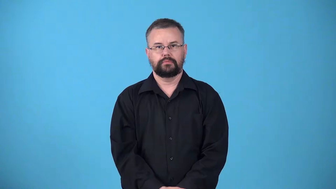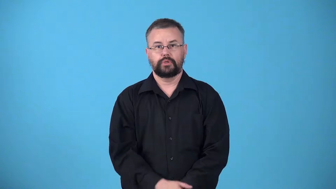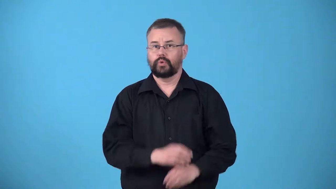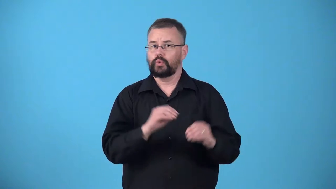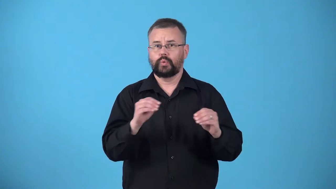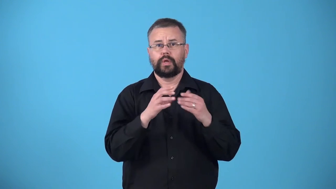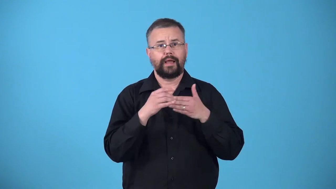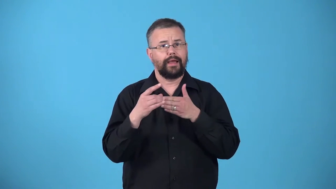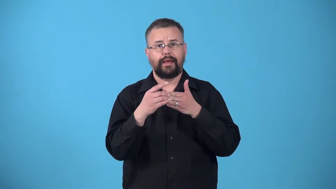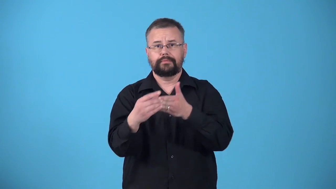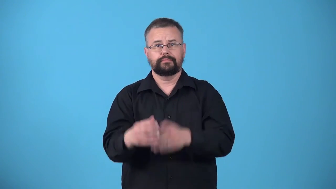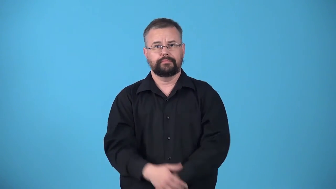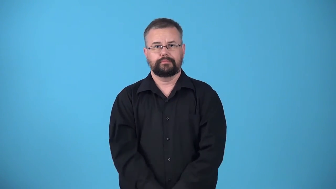unguided